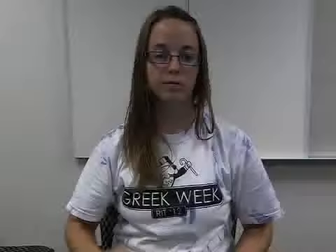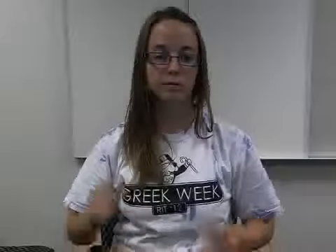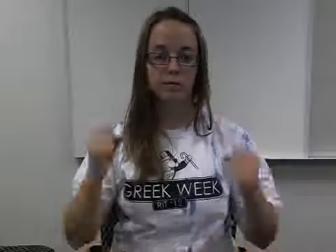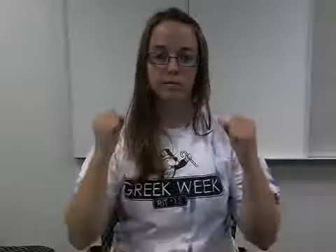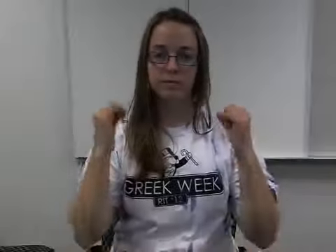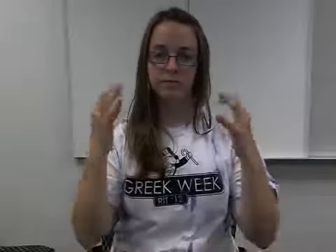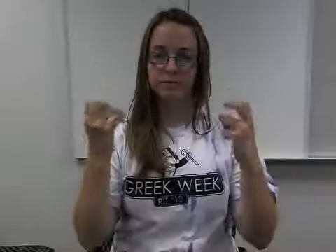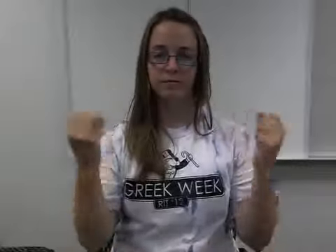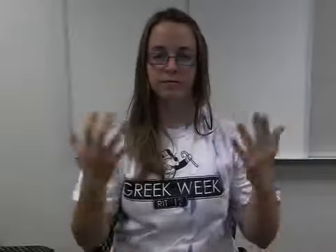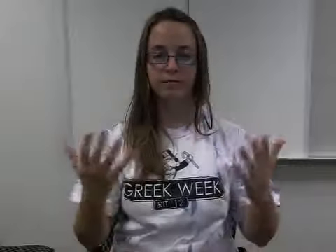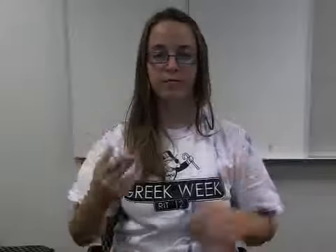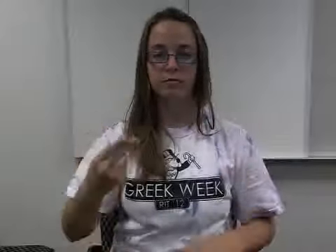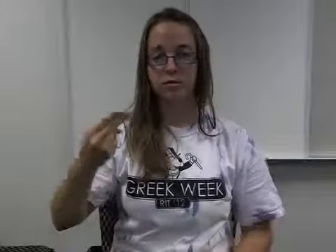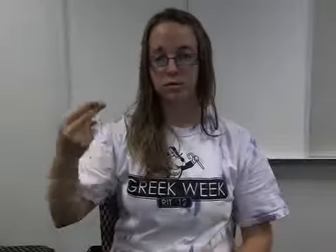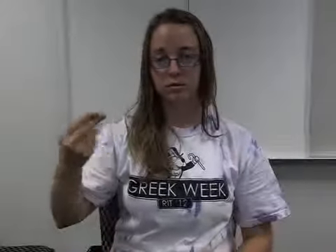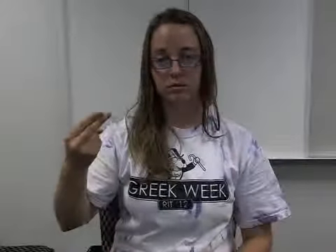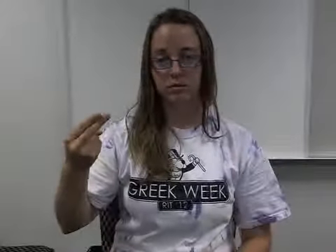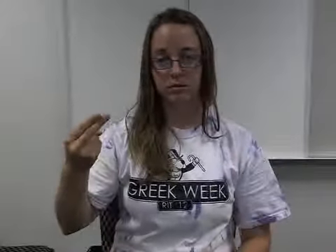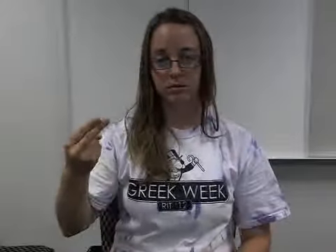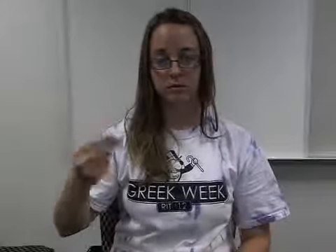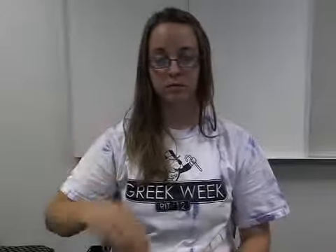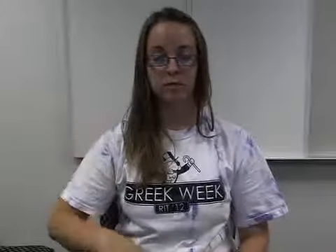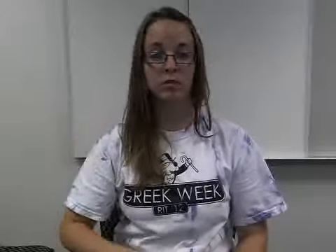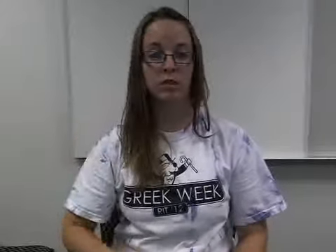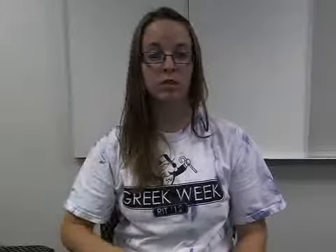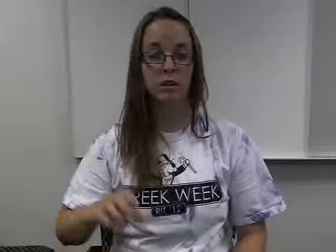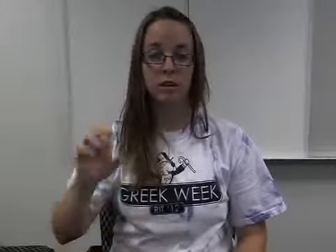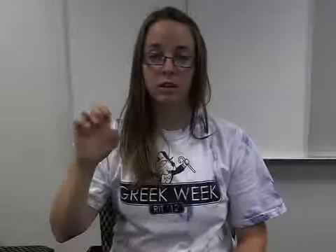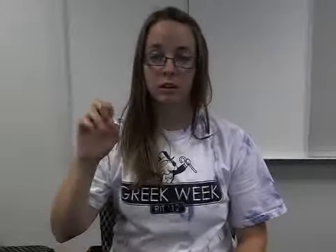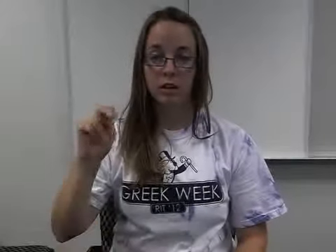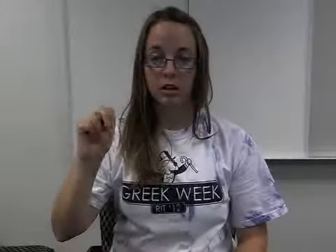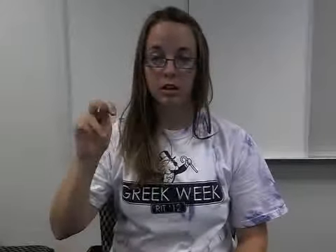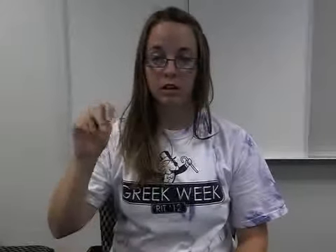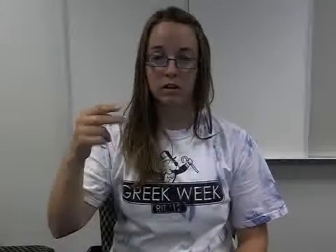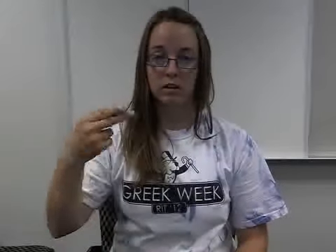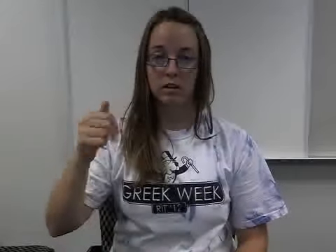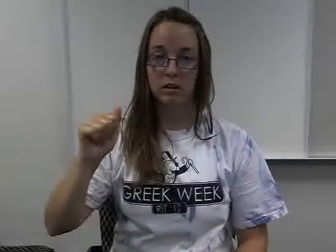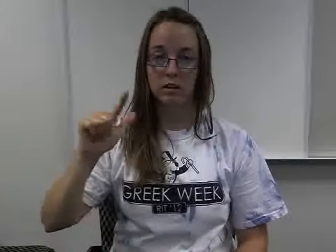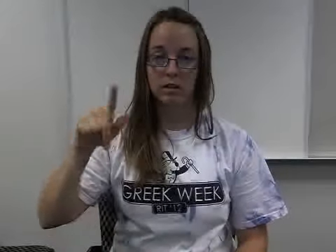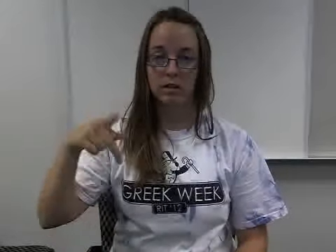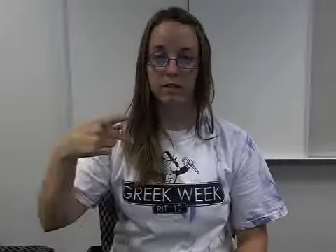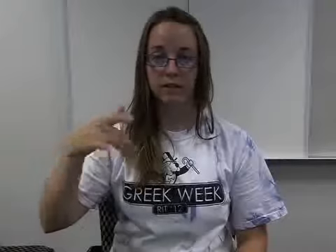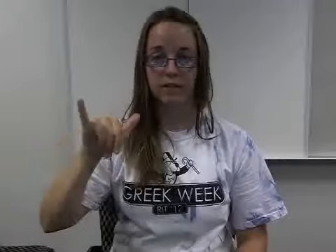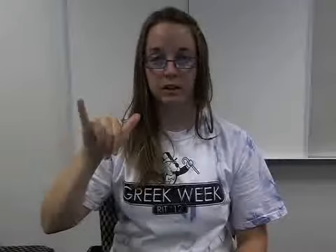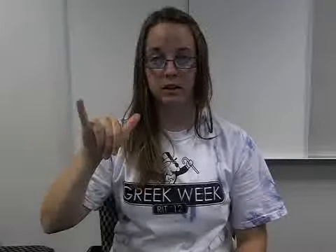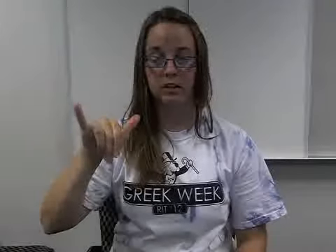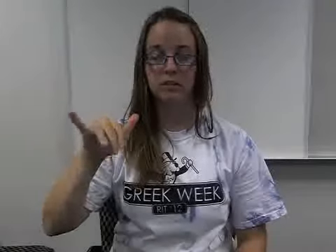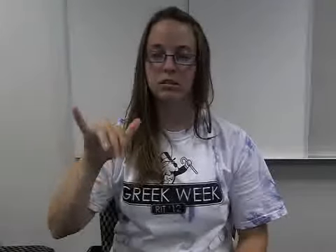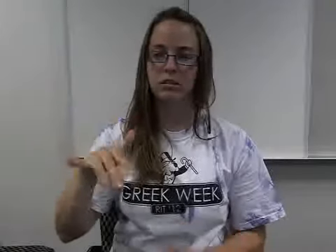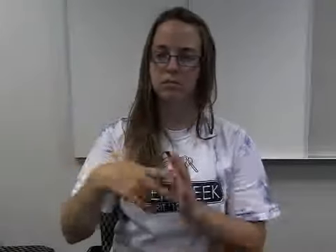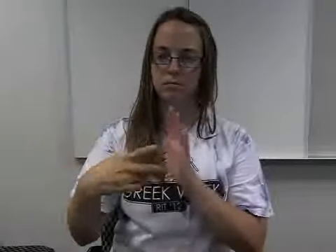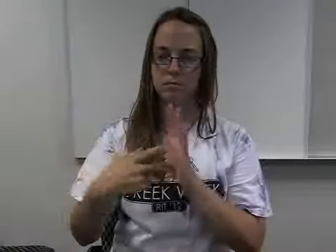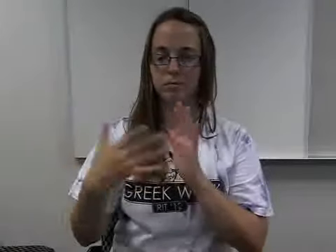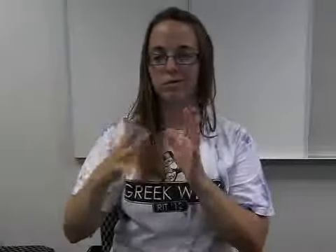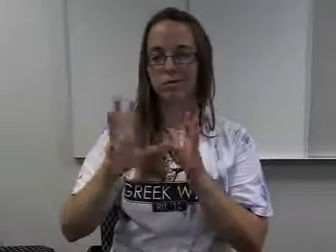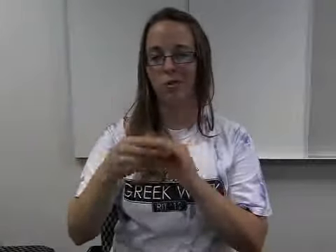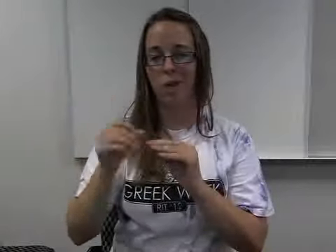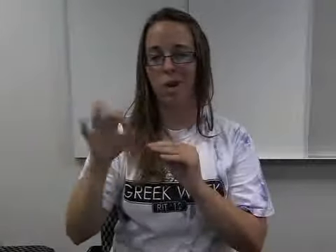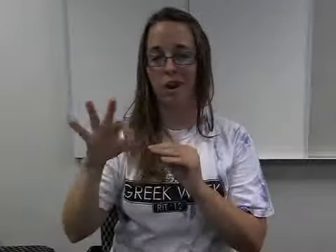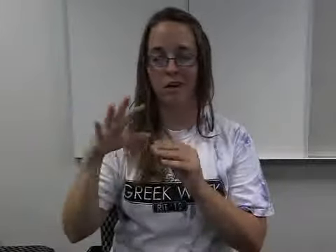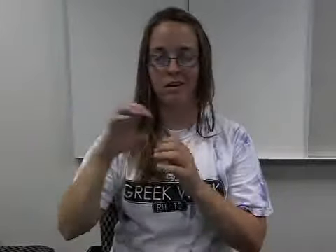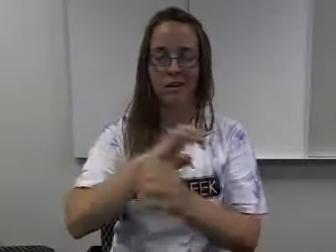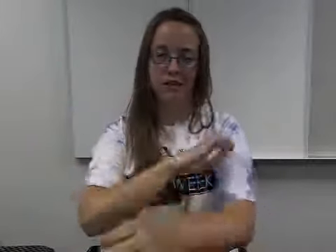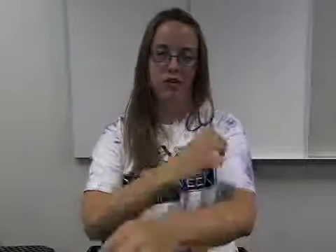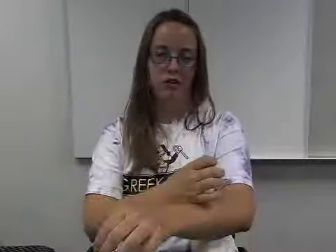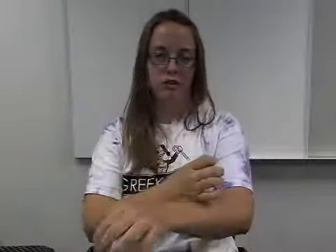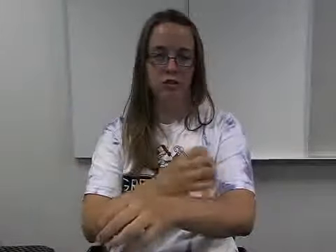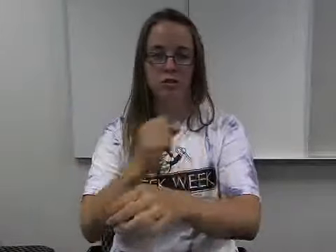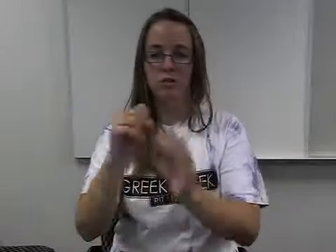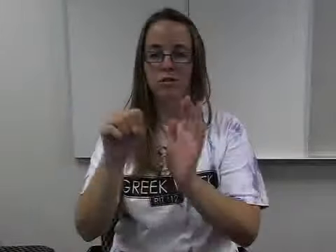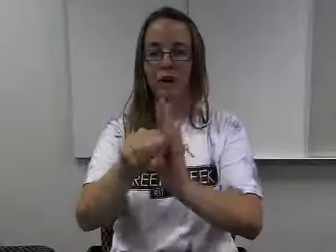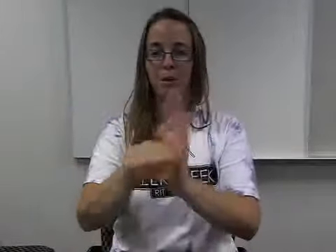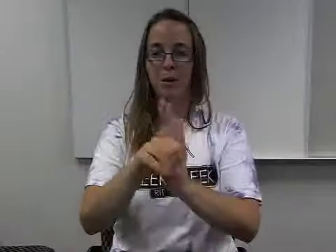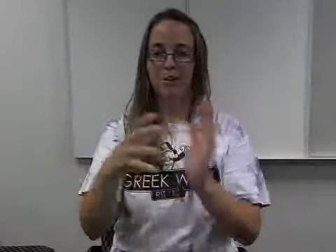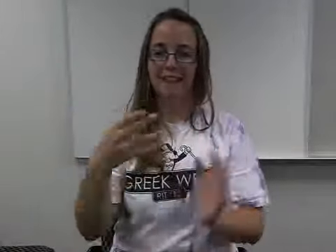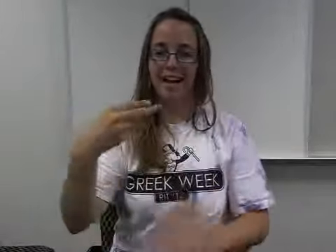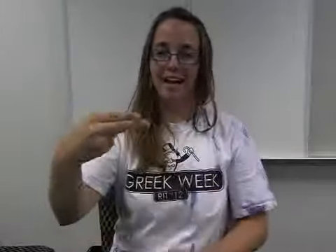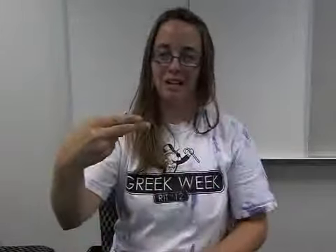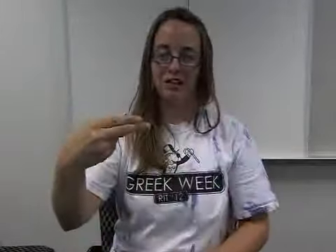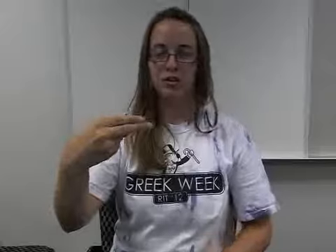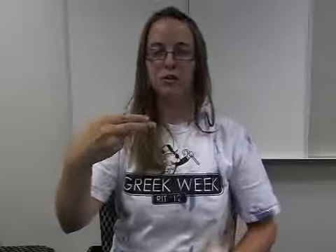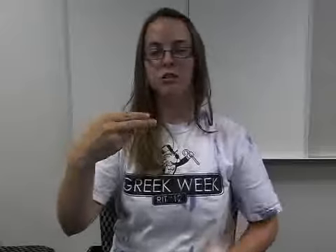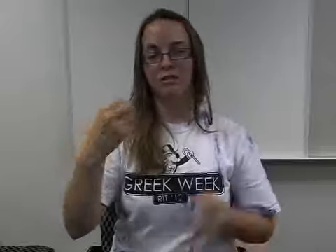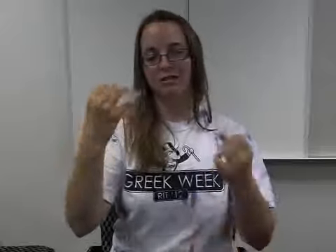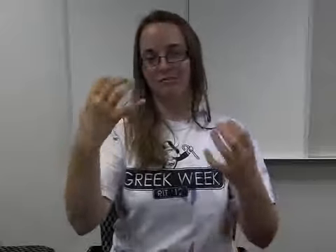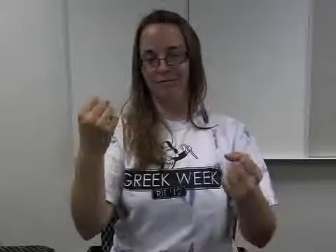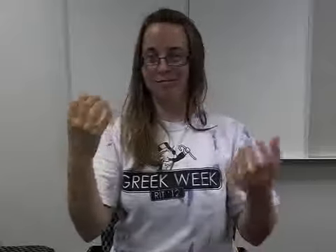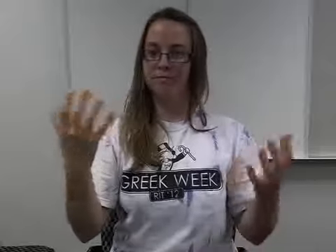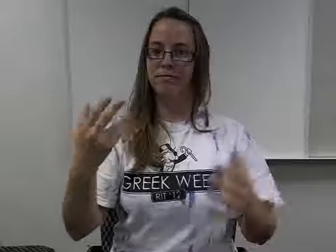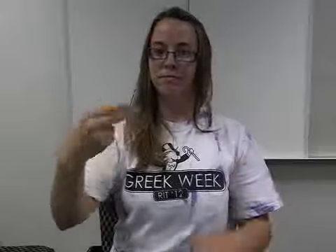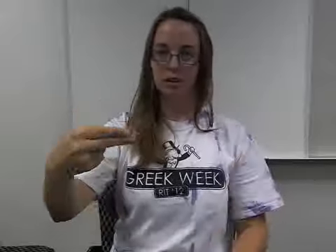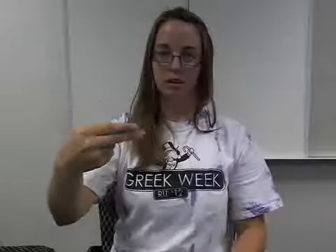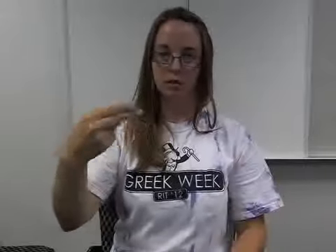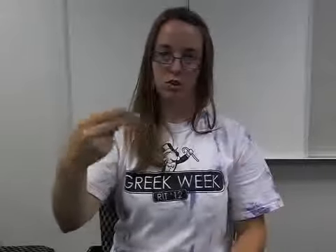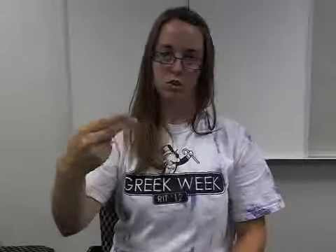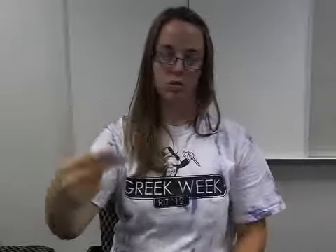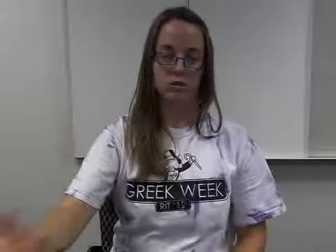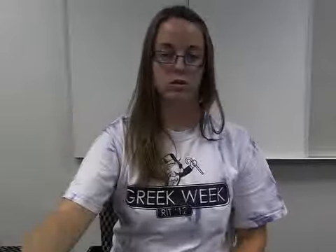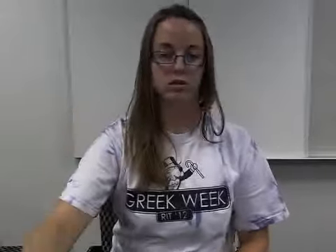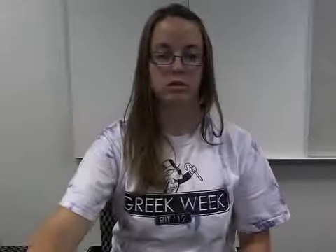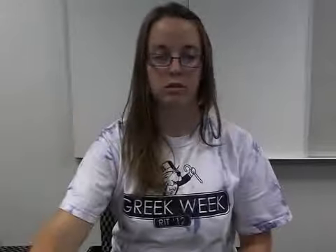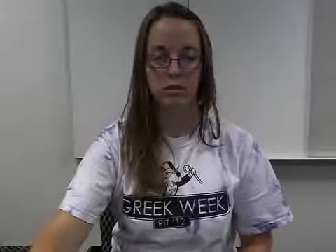Enthalpy